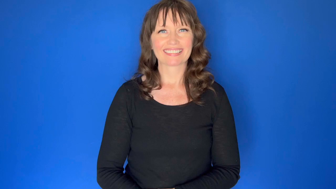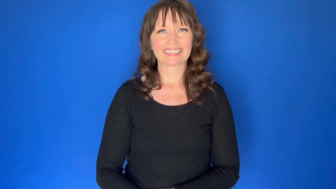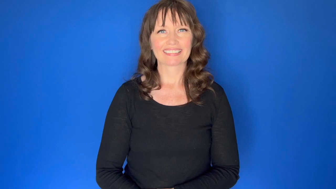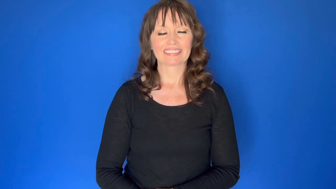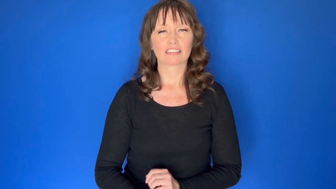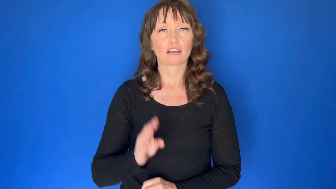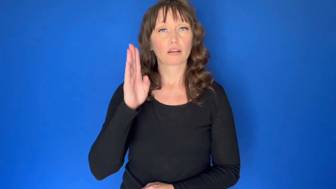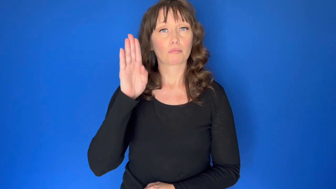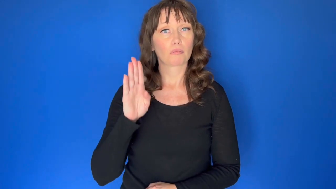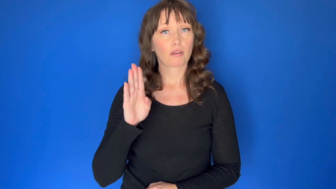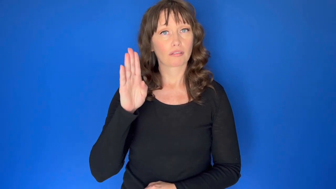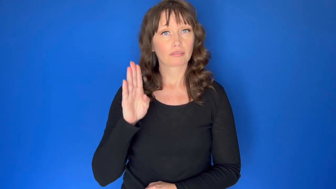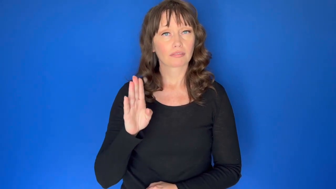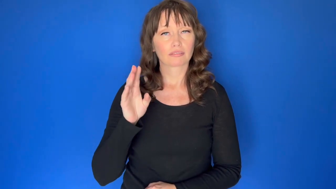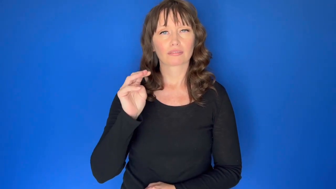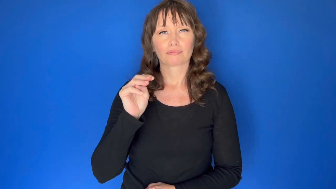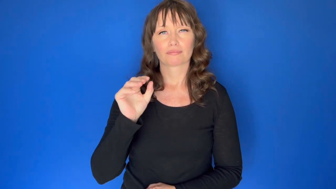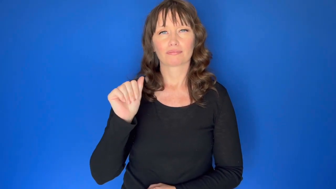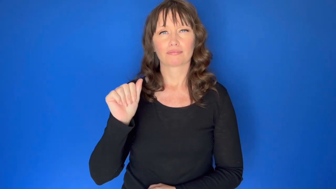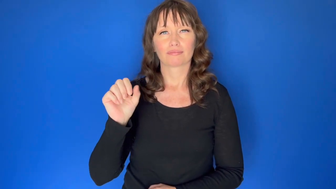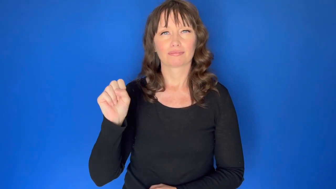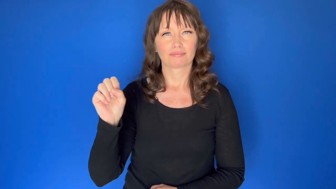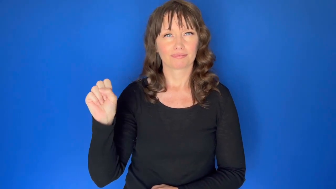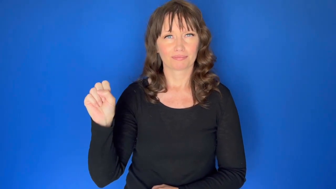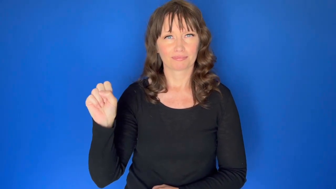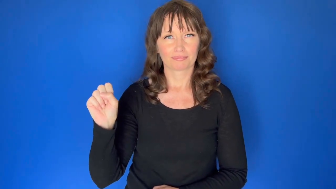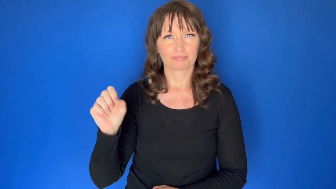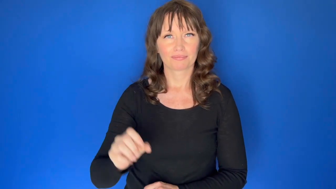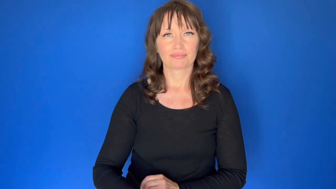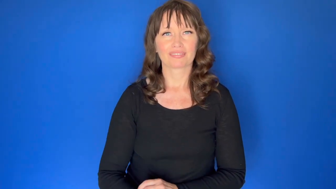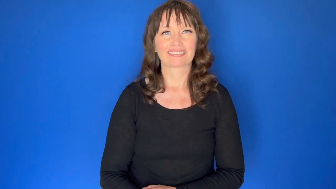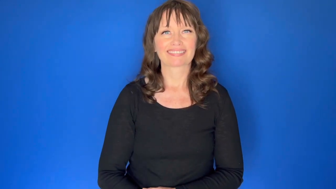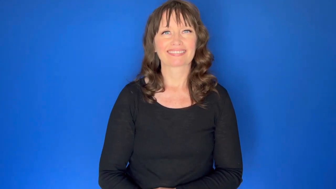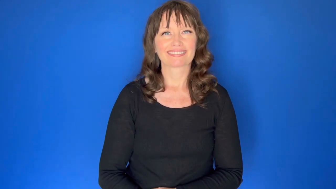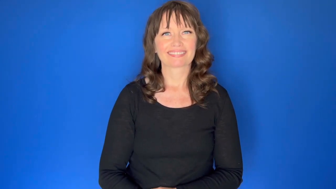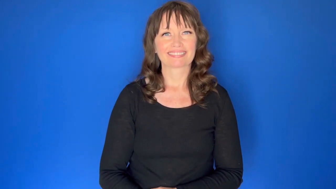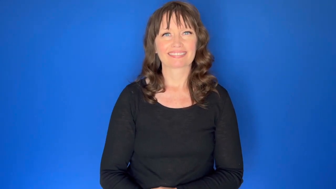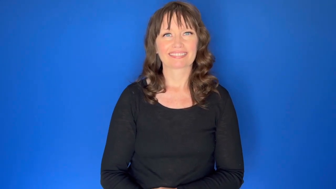Boston, Massachusetts